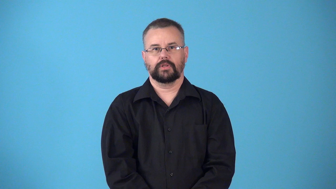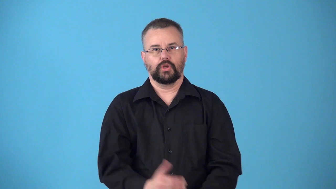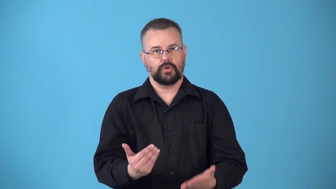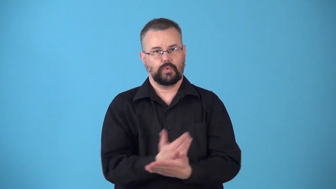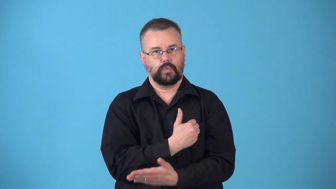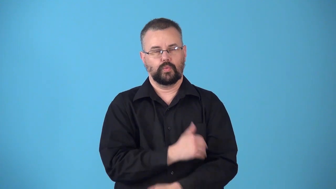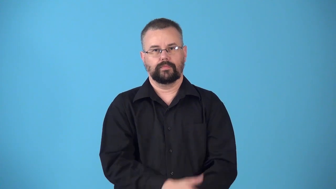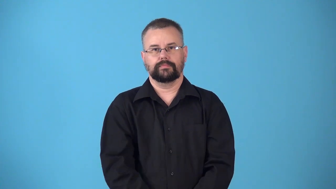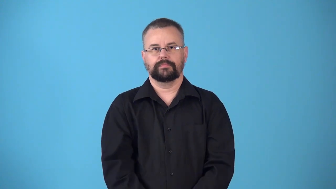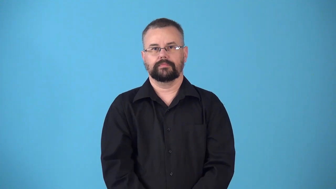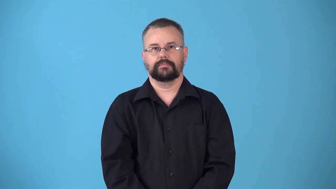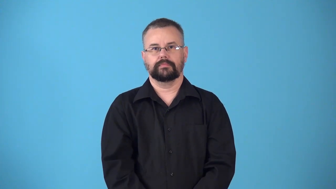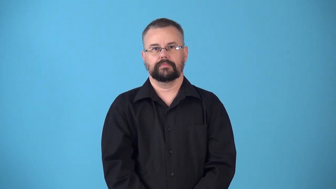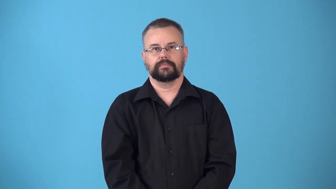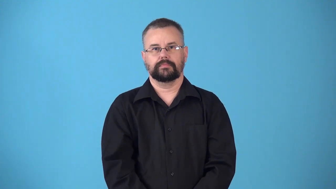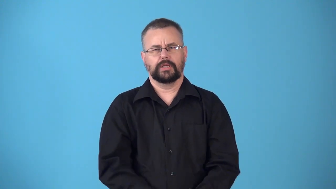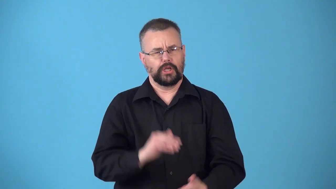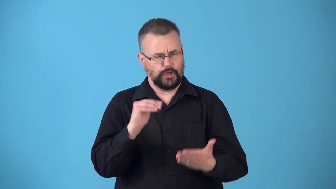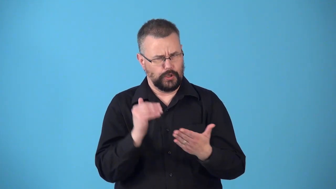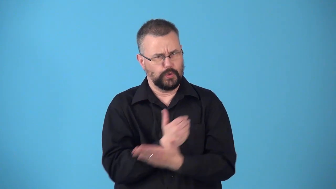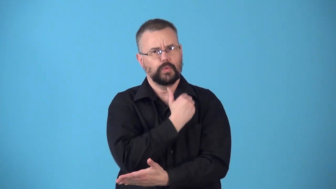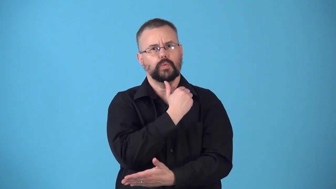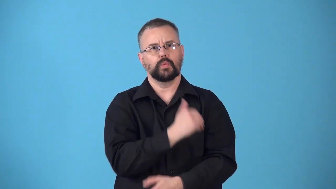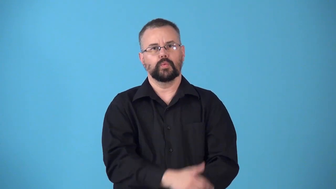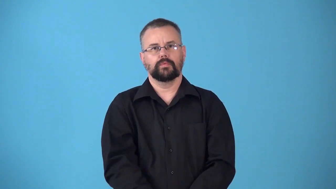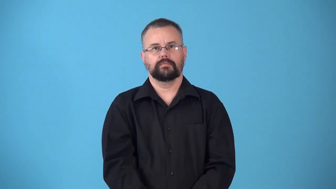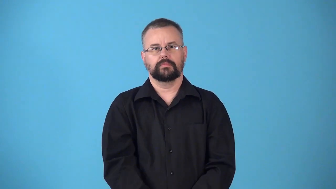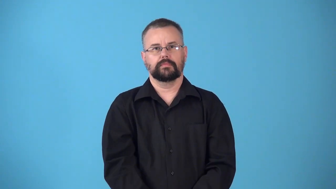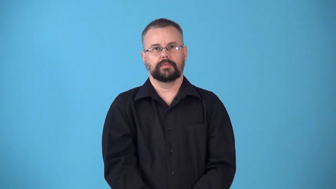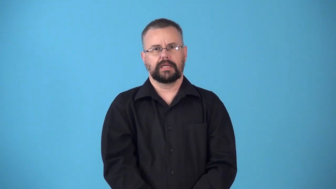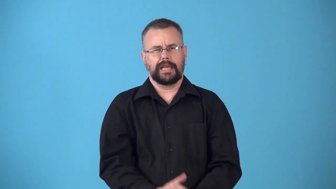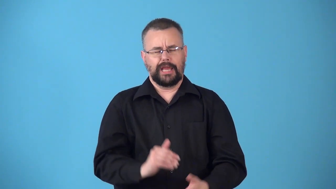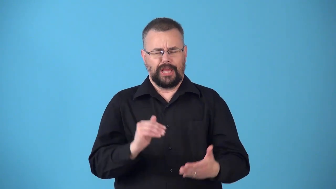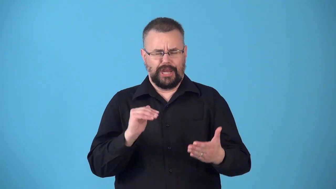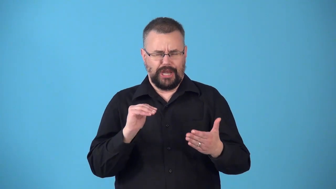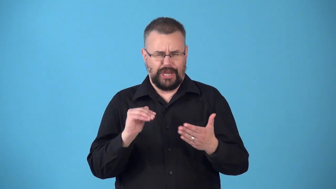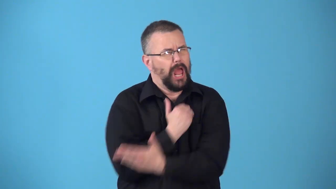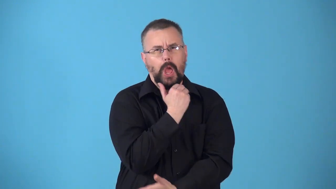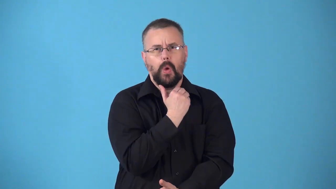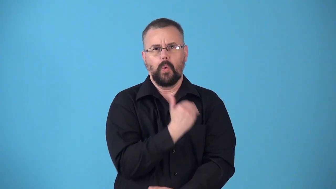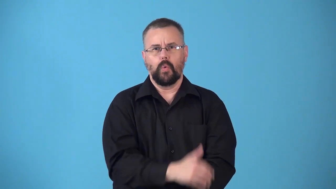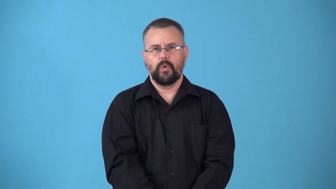new,newer,newest